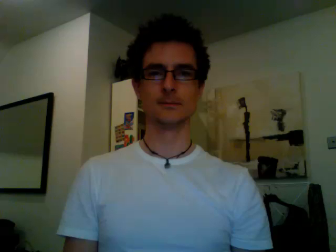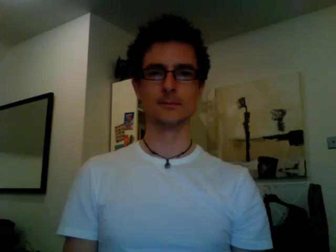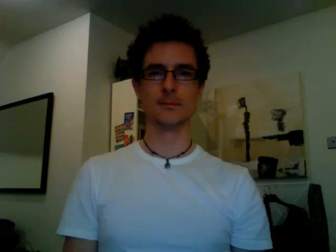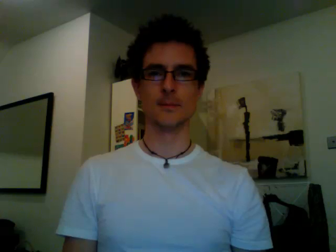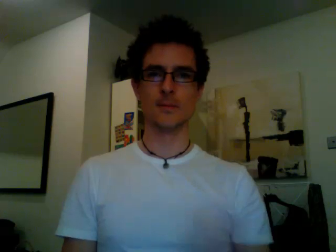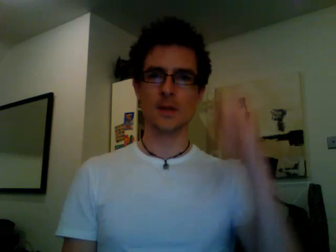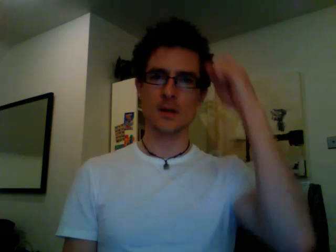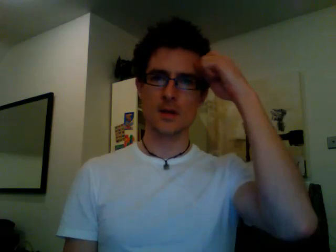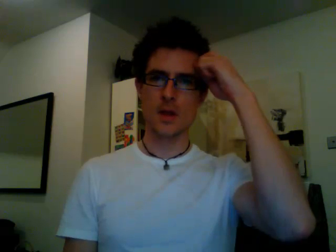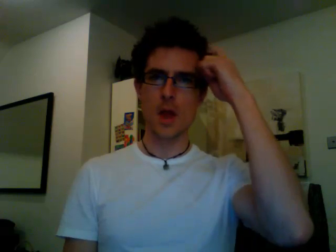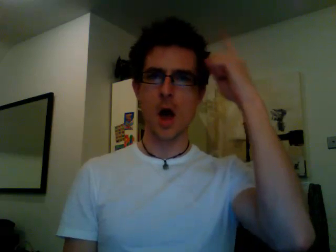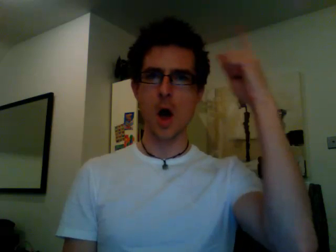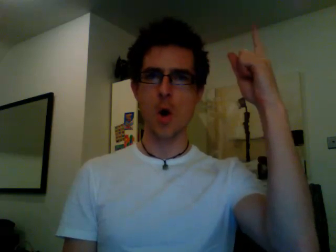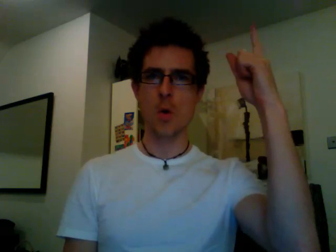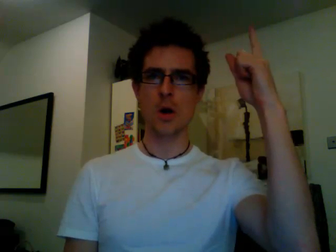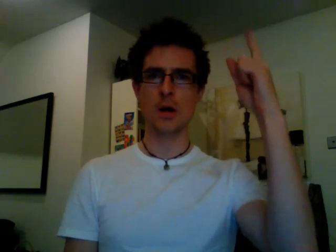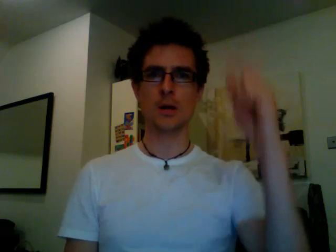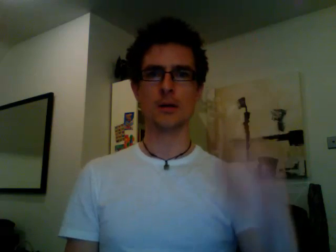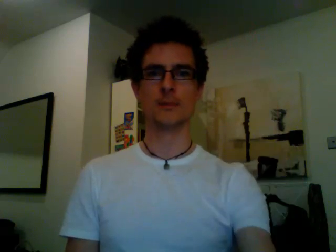know